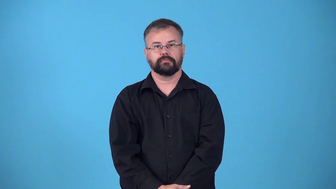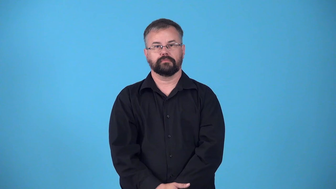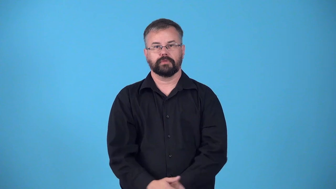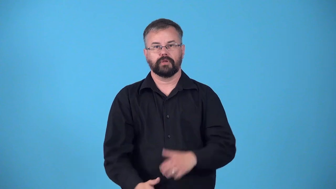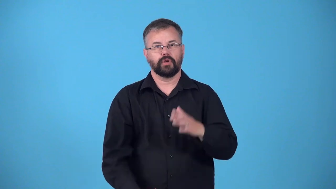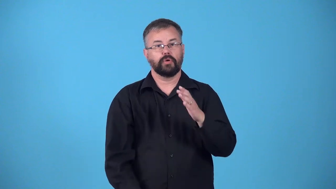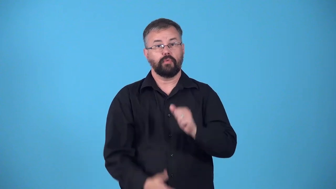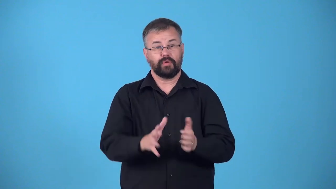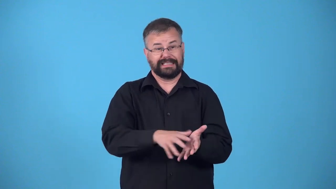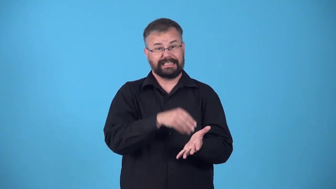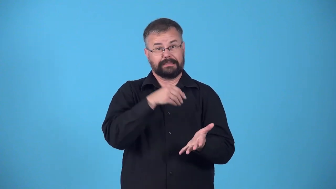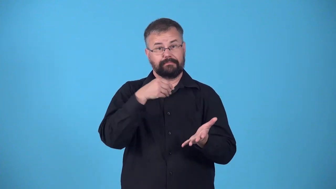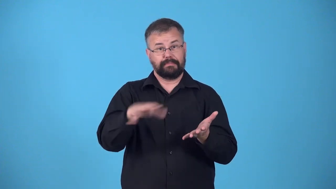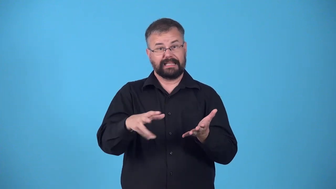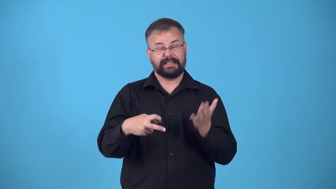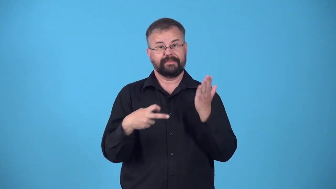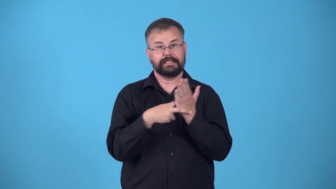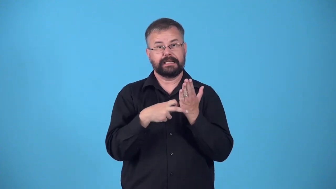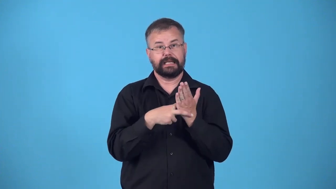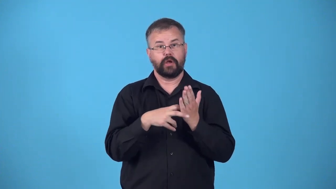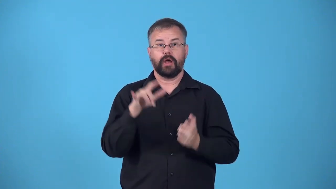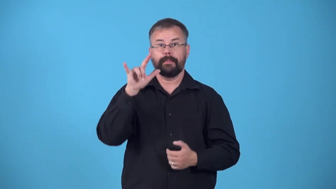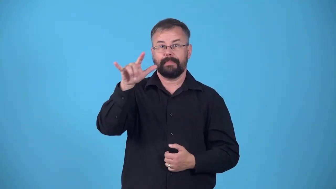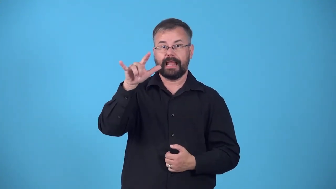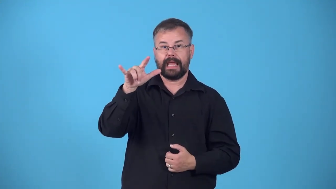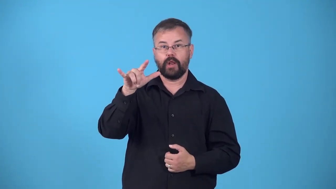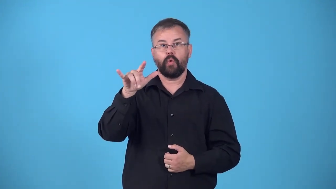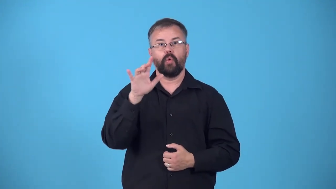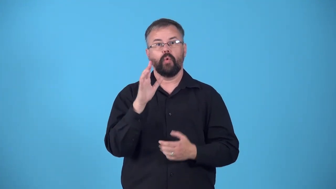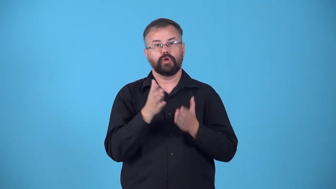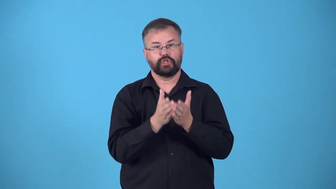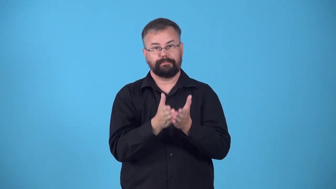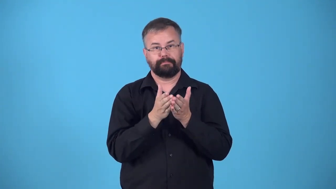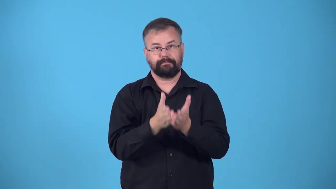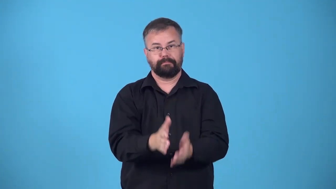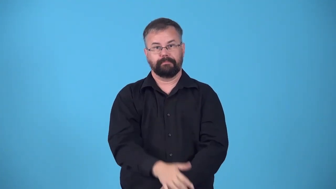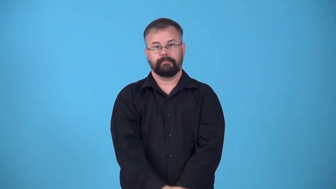first class